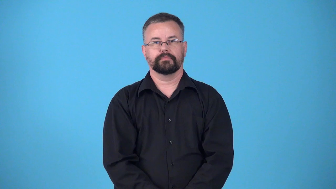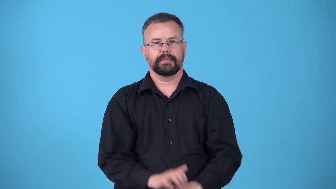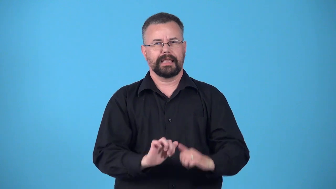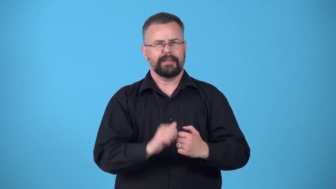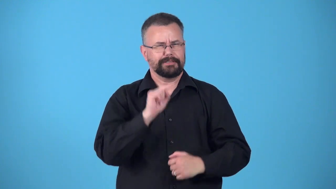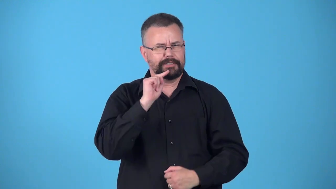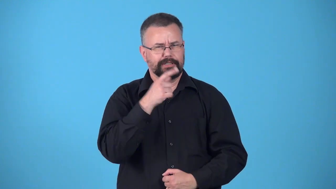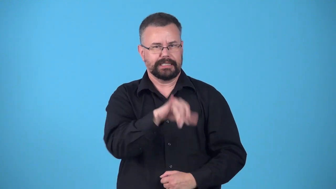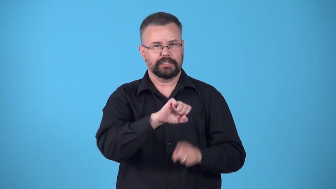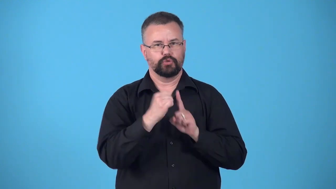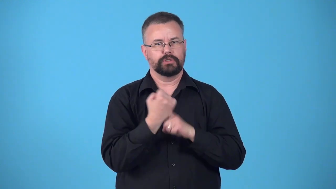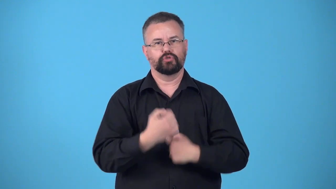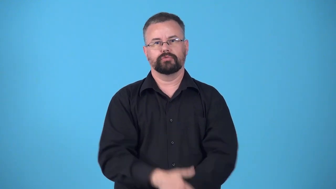dimension